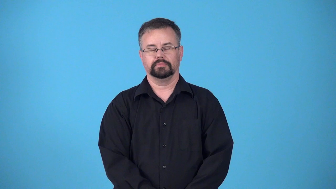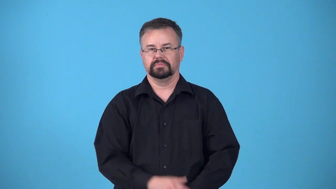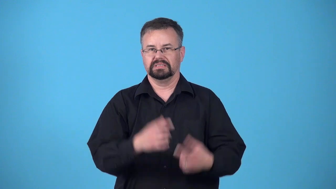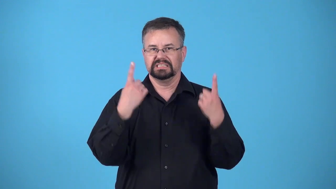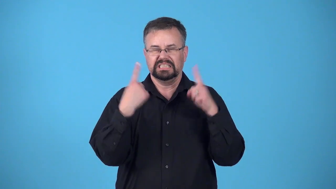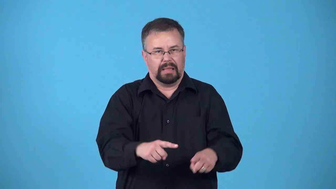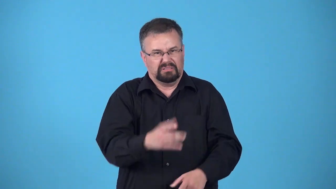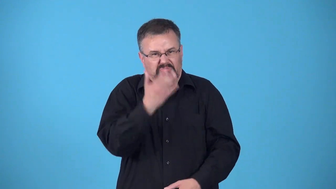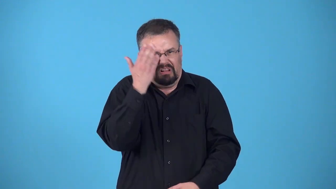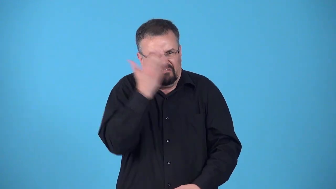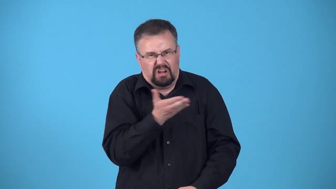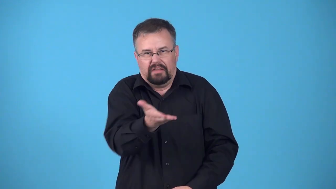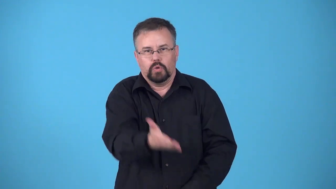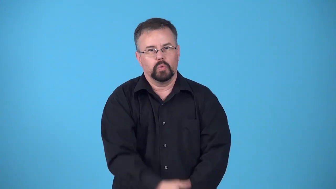under your nose